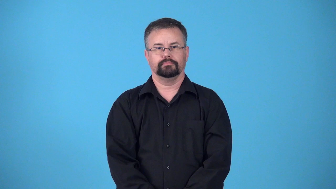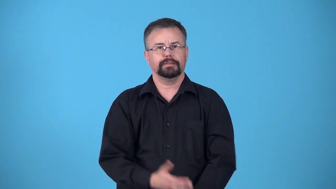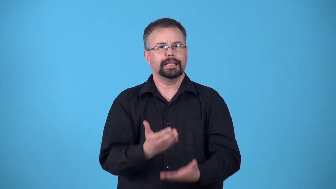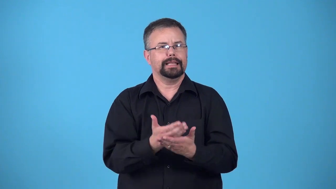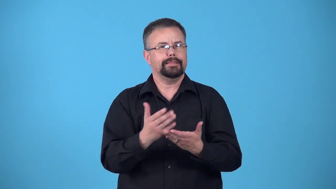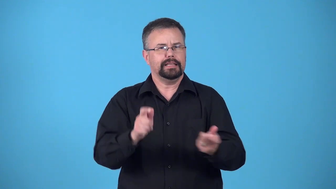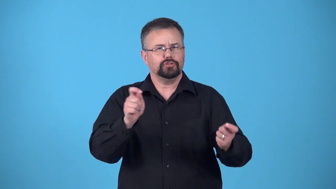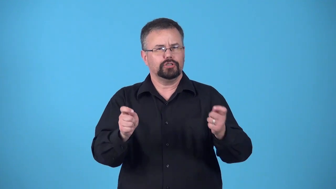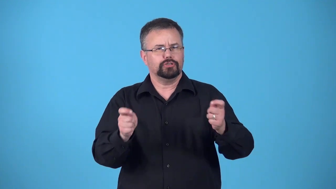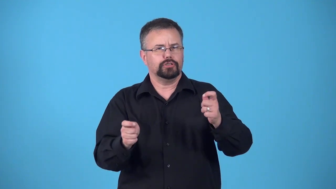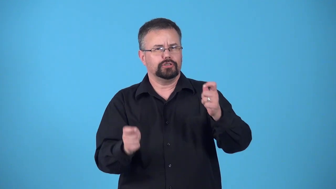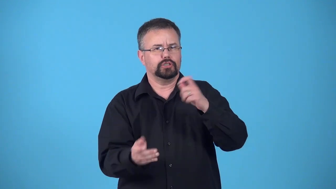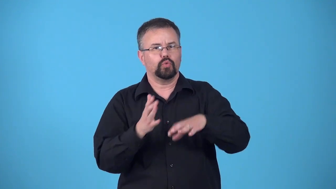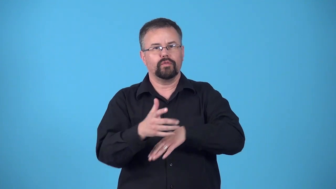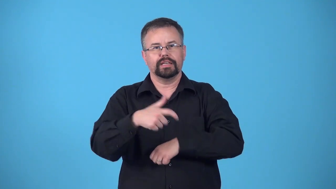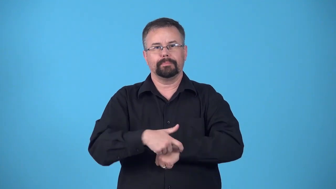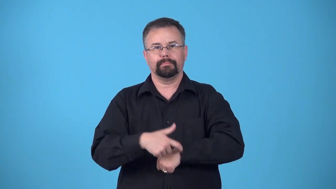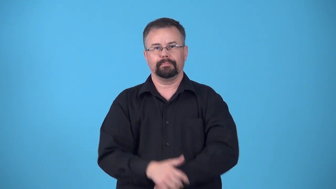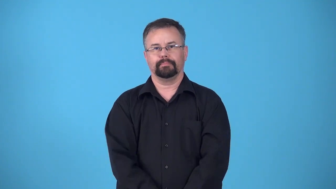the times, they are a changing